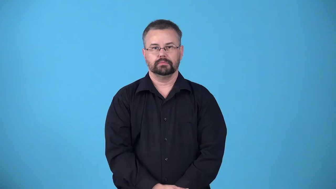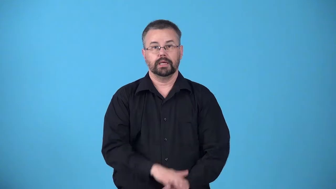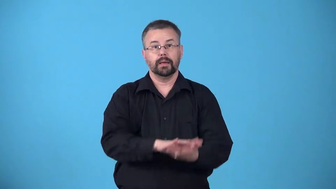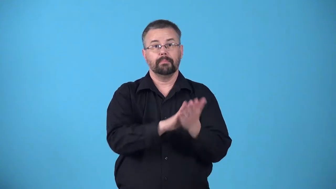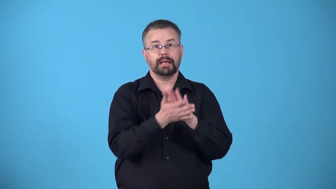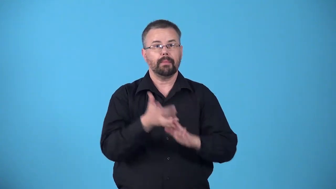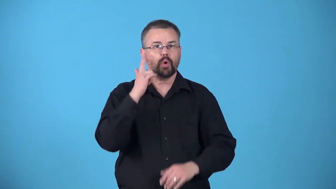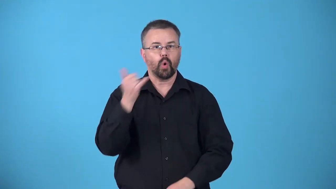aurify-become gold